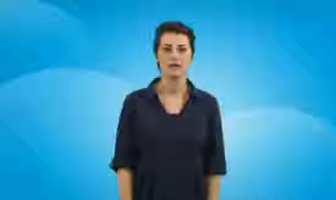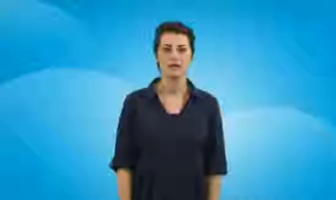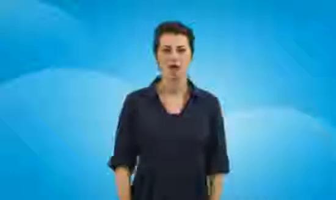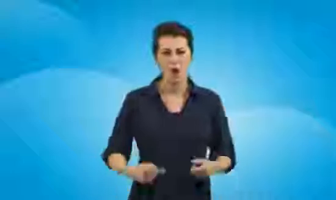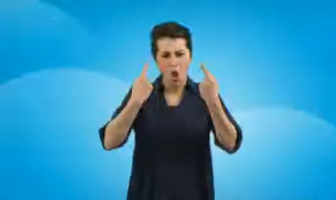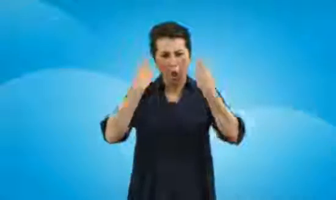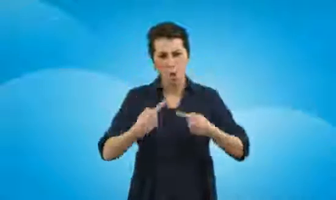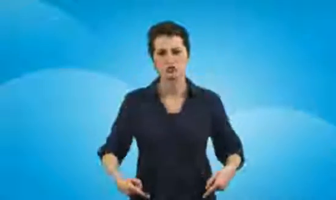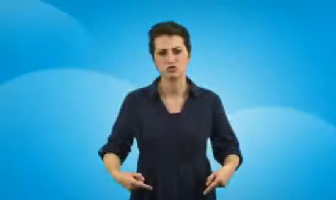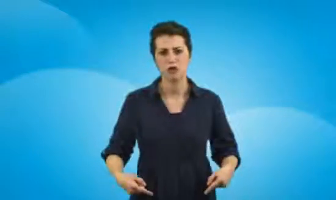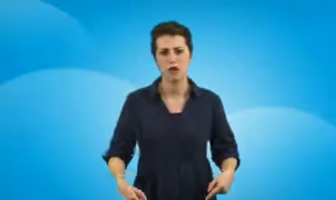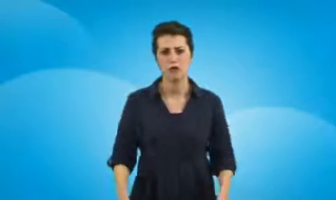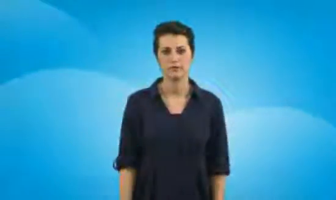Lazy